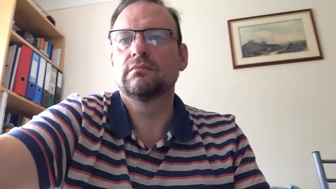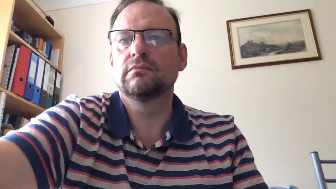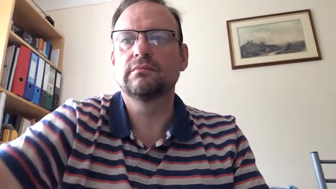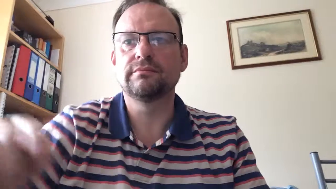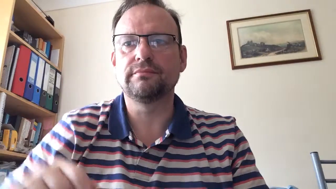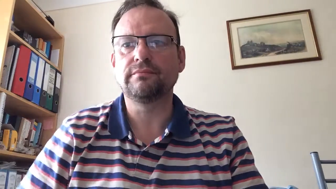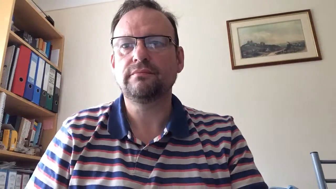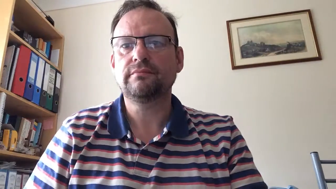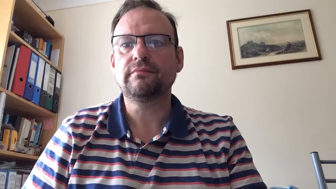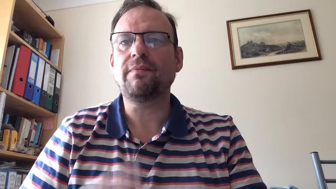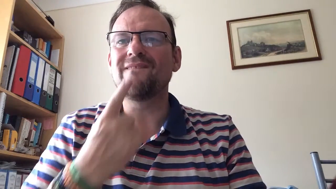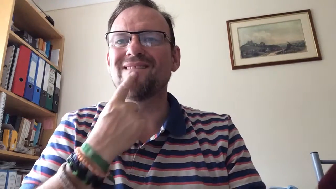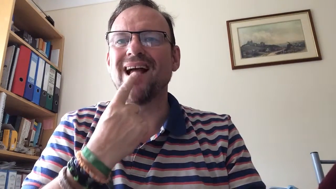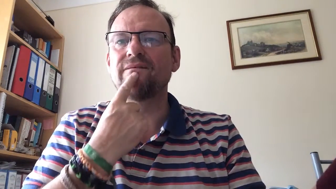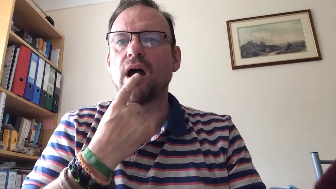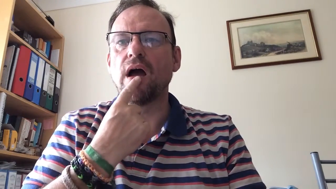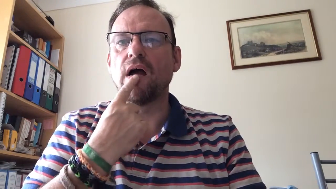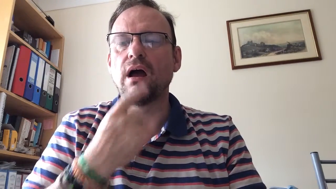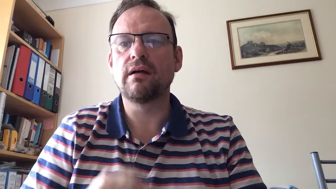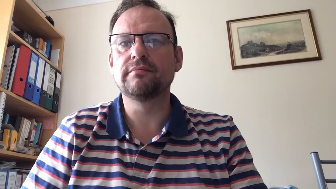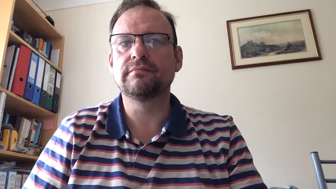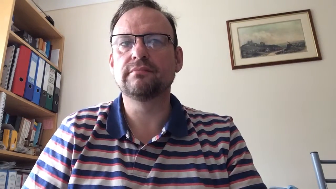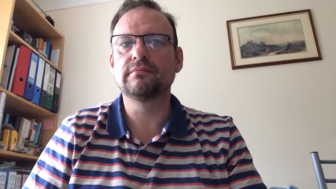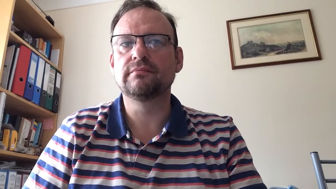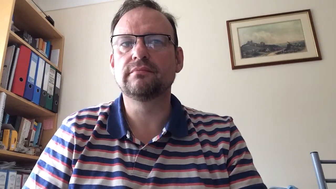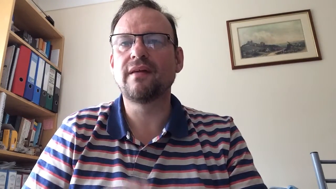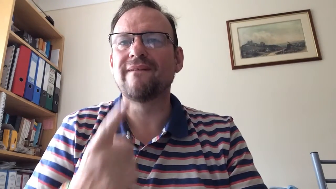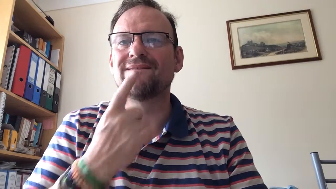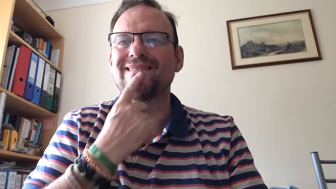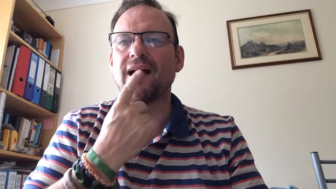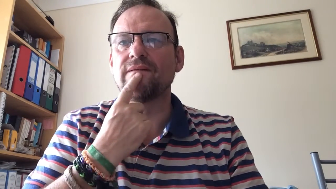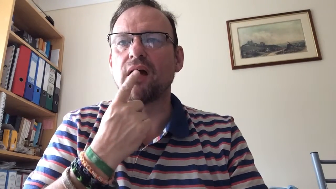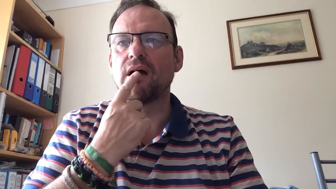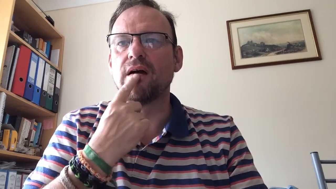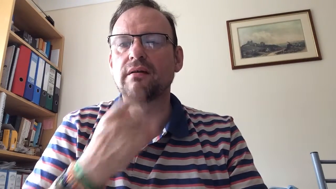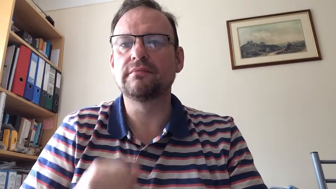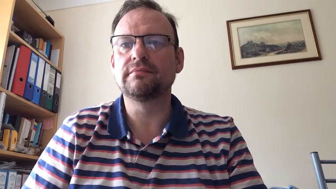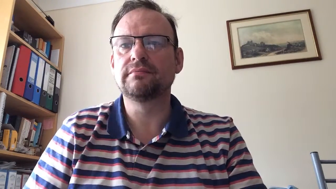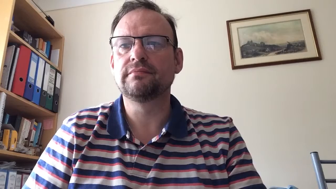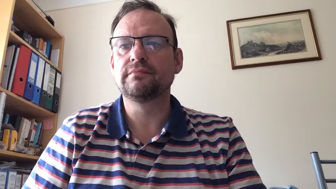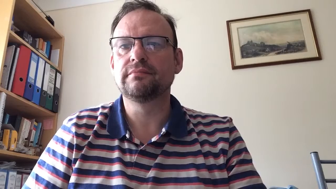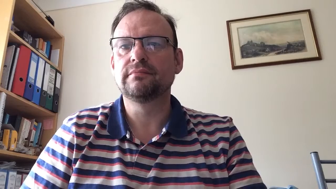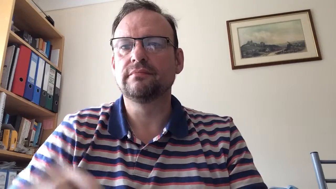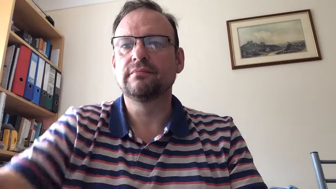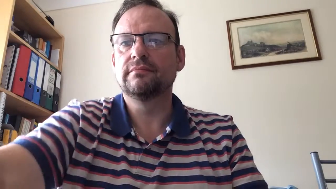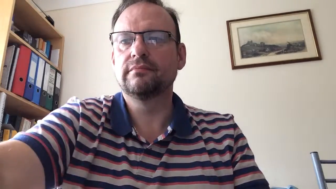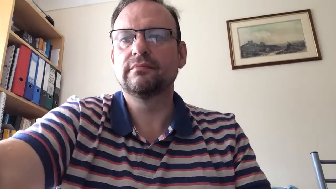Flavour